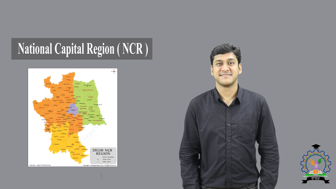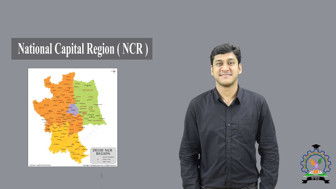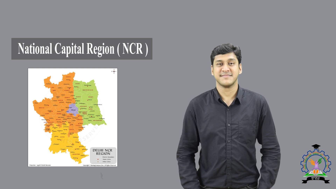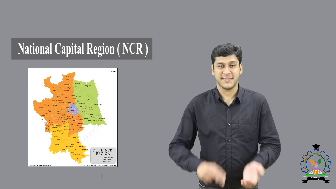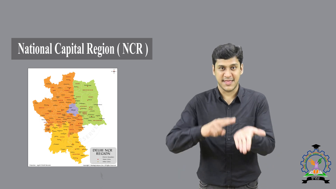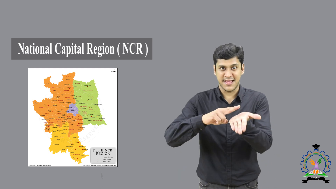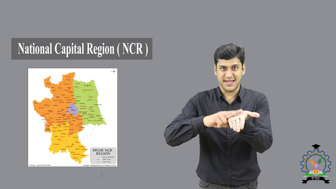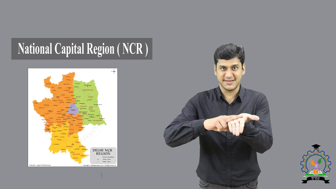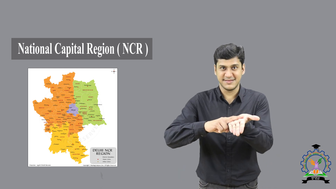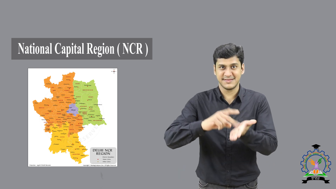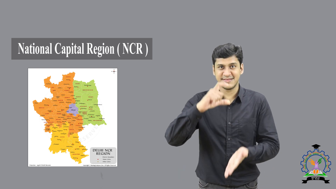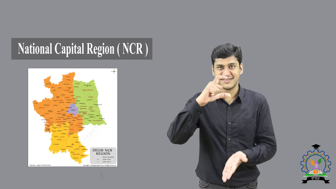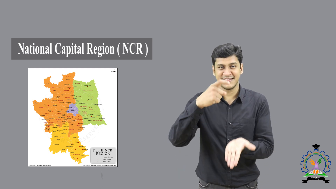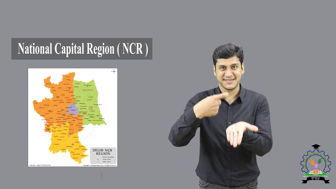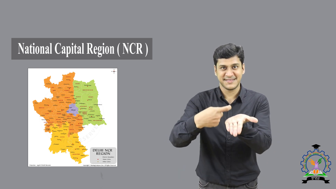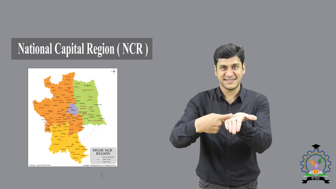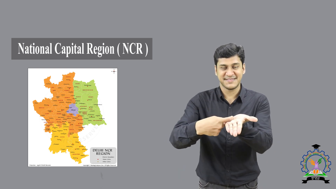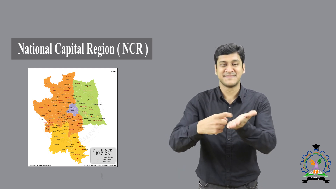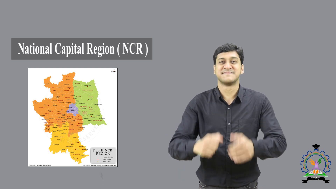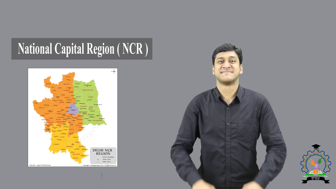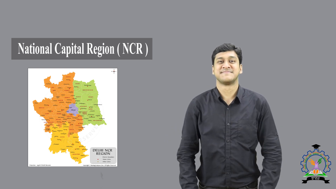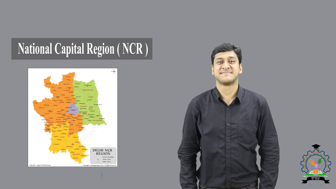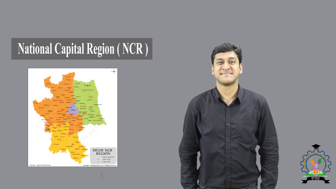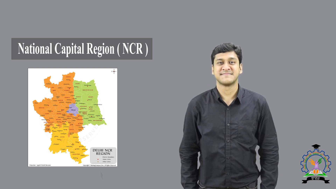National Capital Region (NCR)